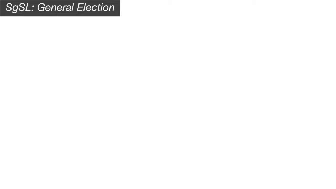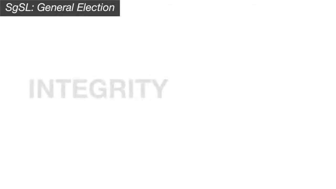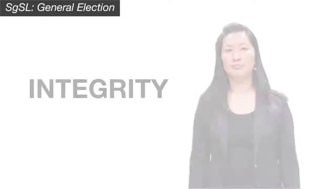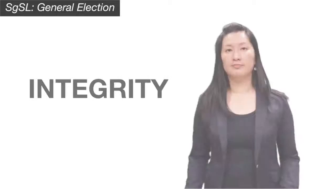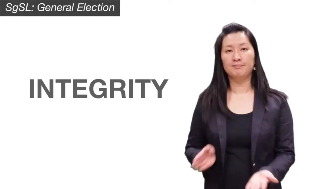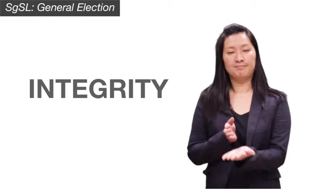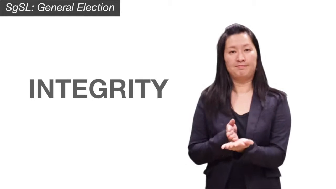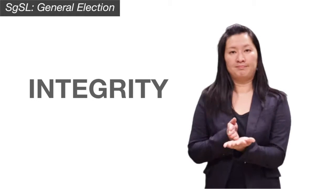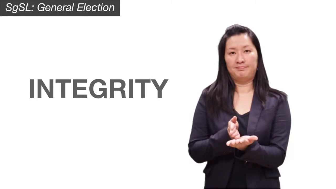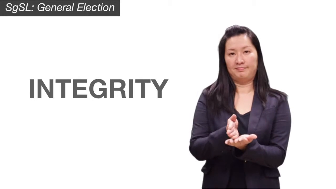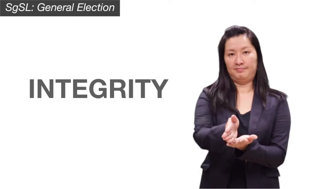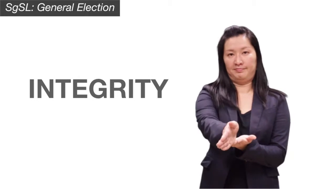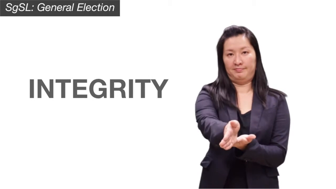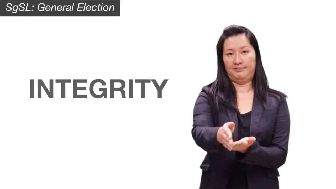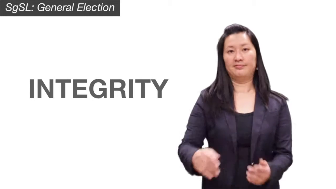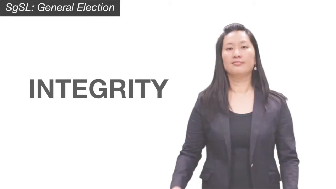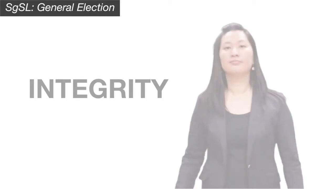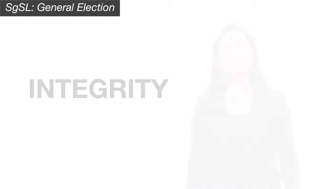Integrity